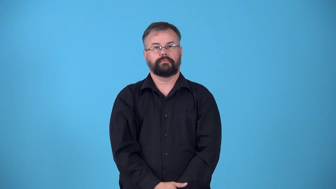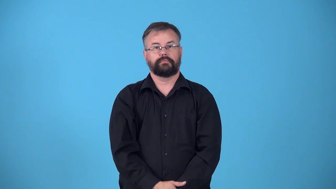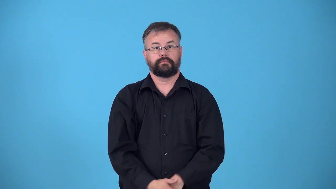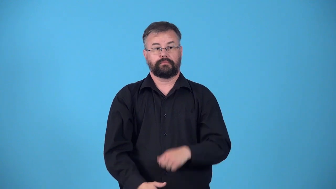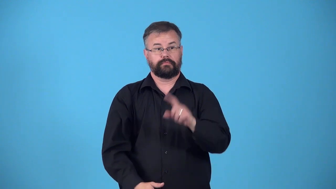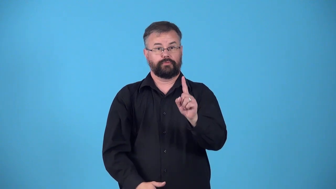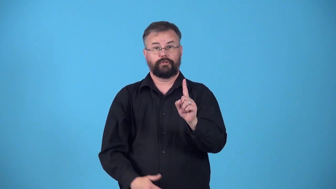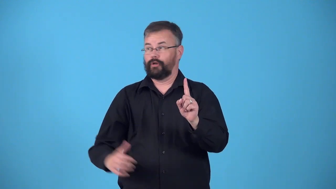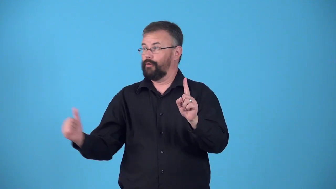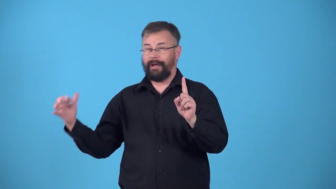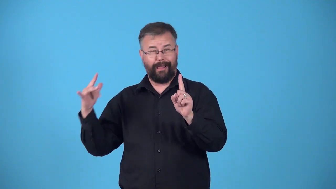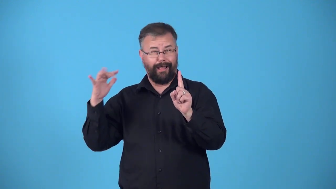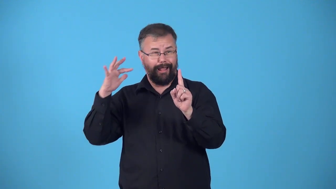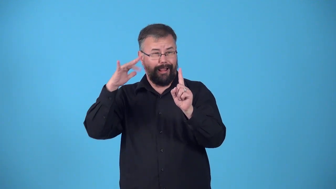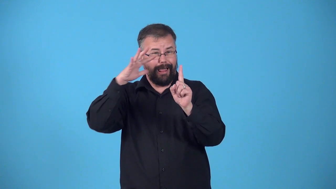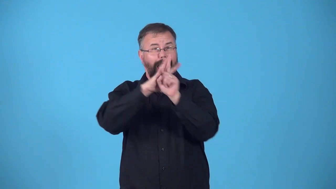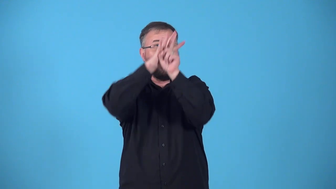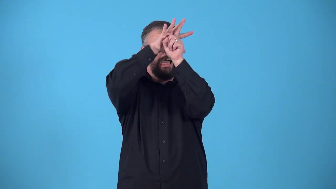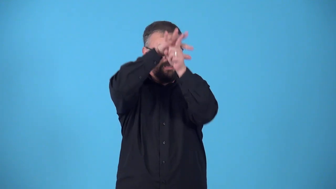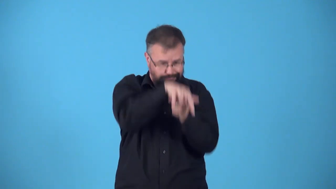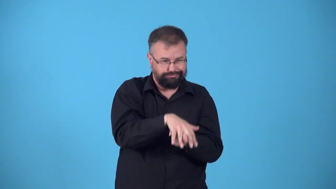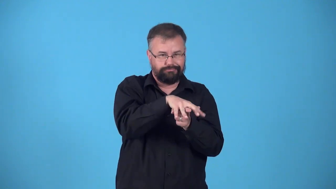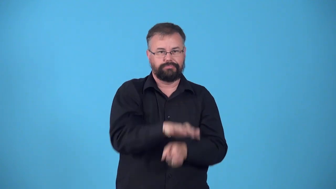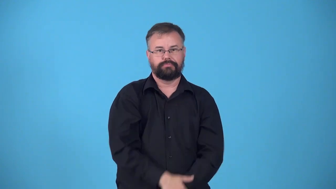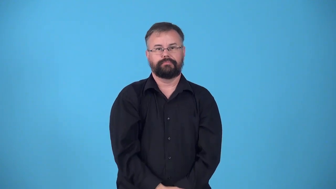pile on,dog pile